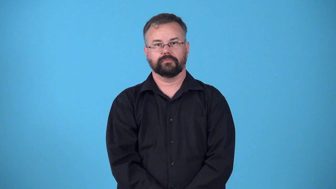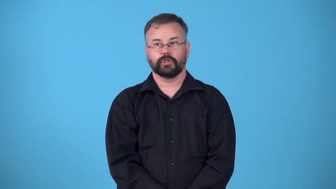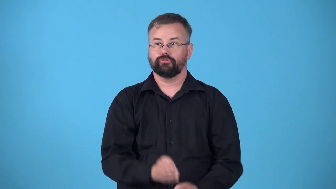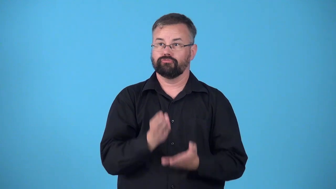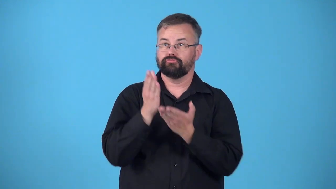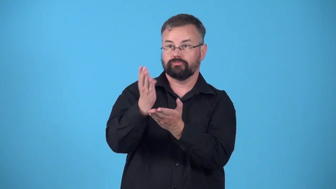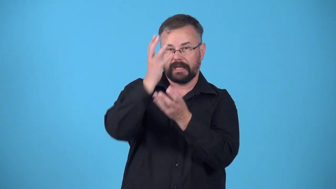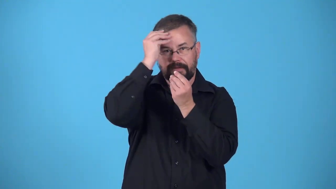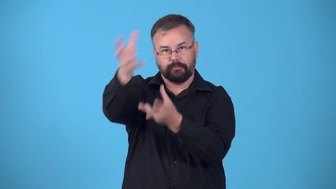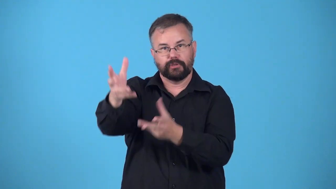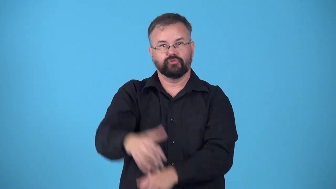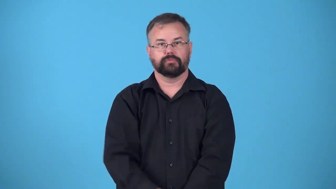come forward